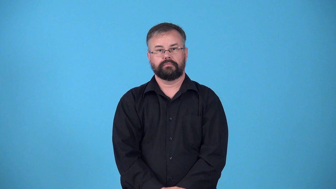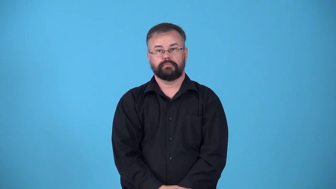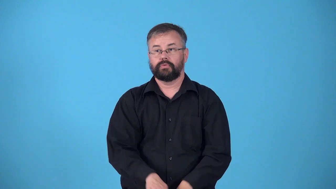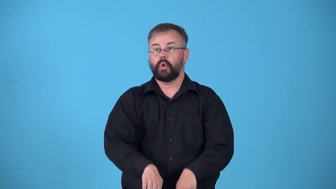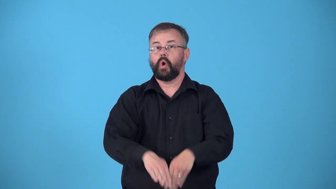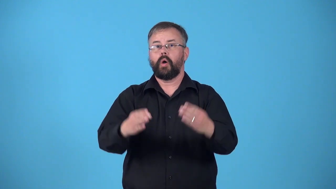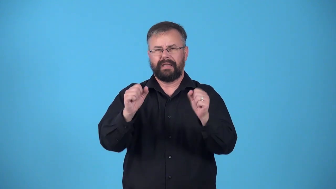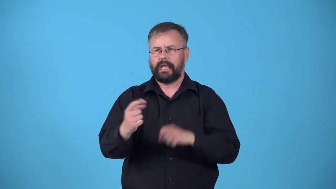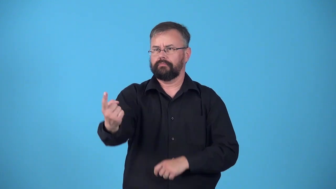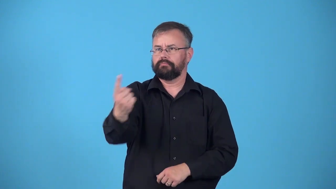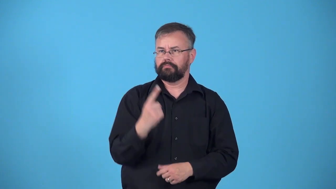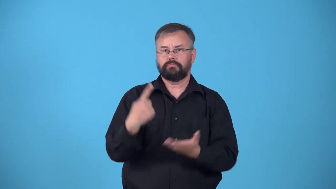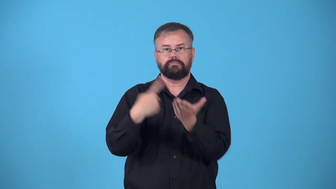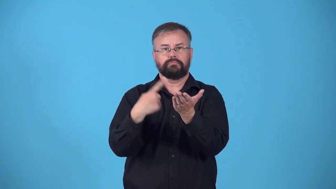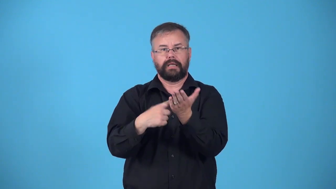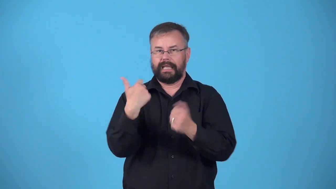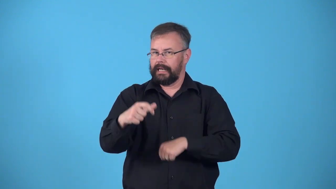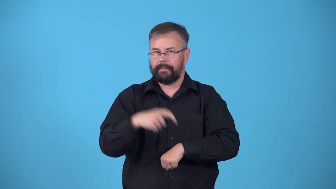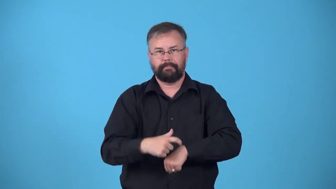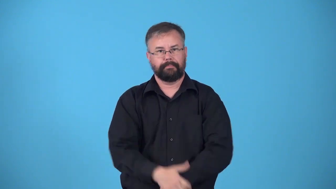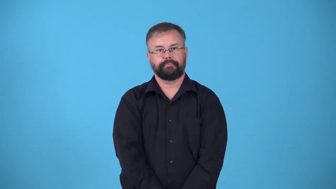open door